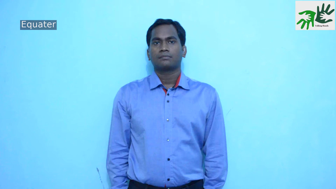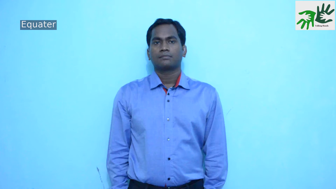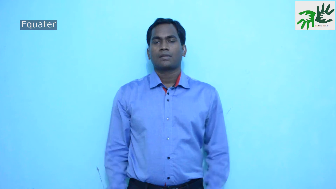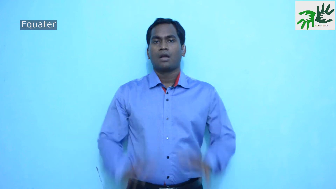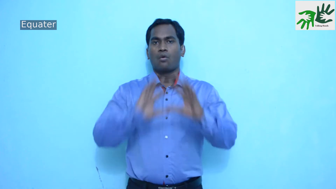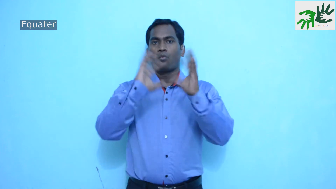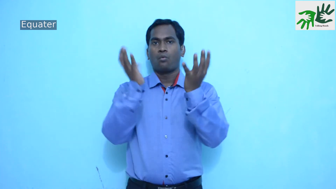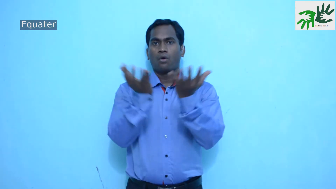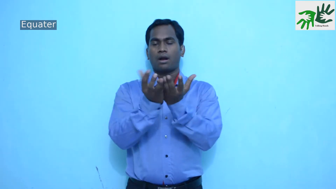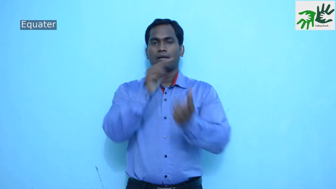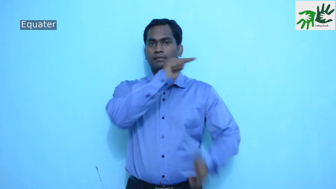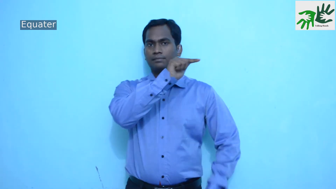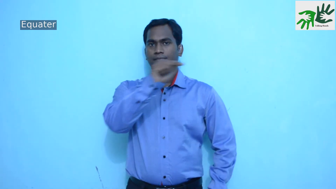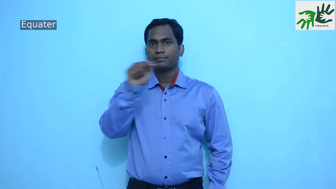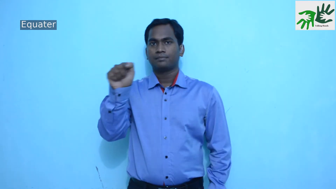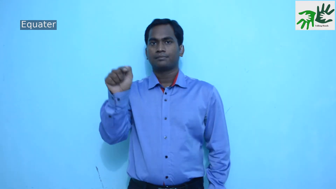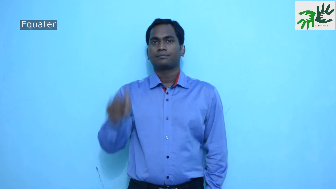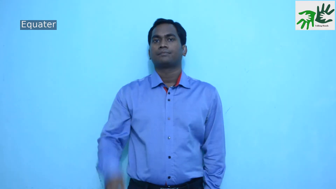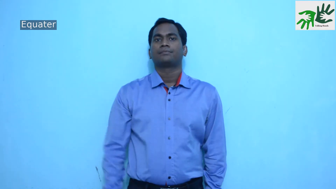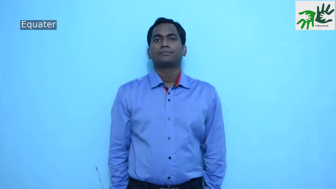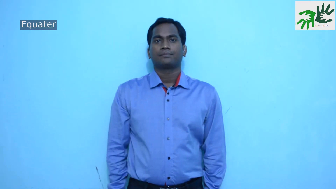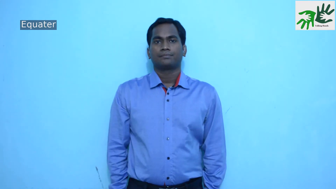Equater